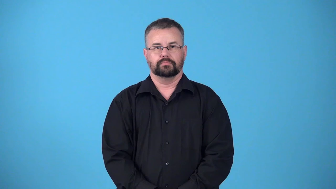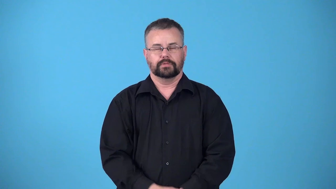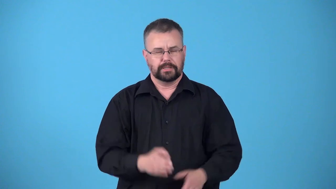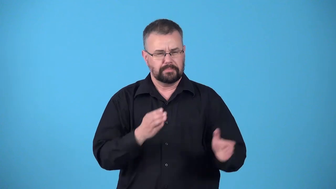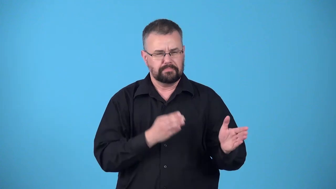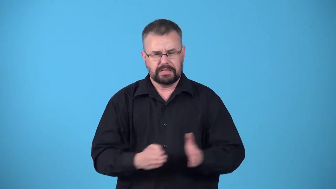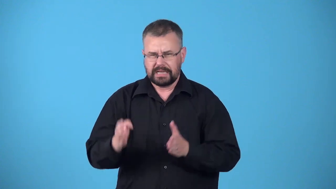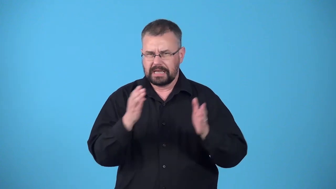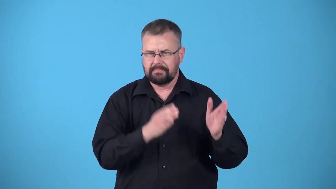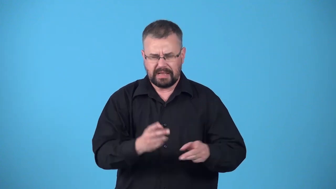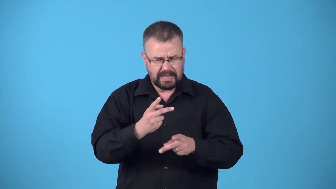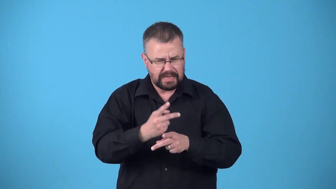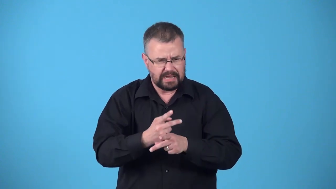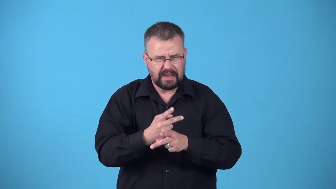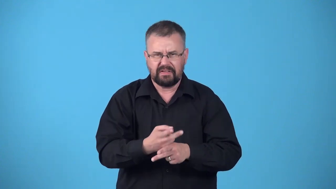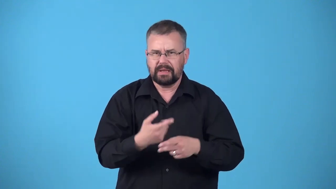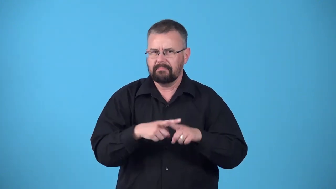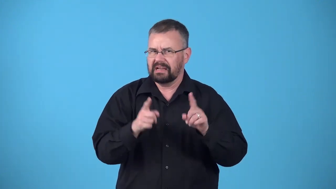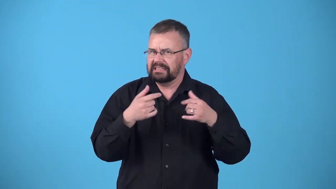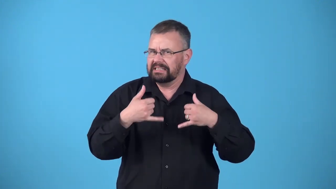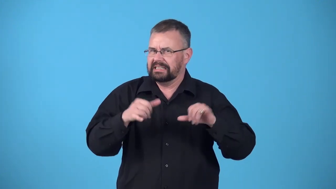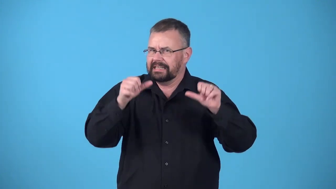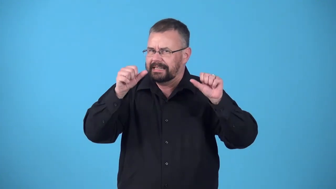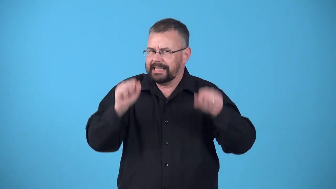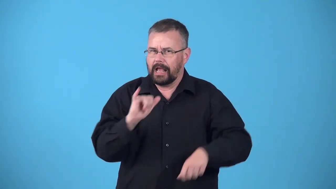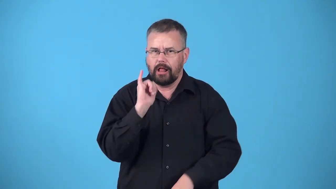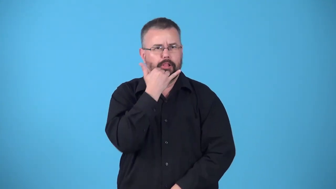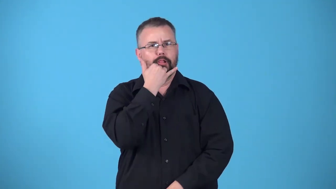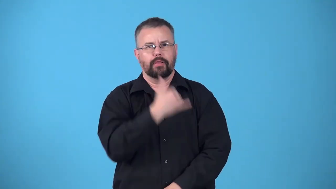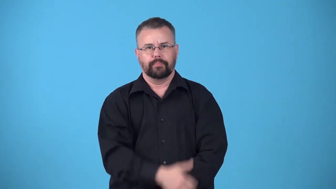best laid plans of mice and men